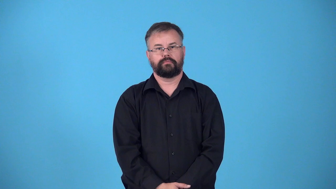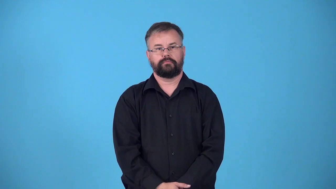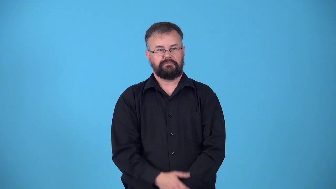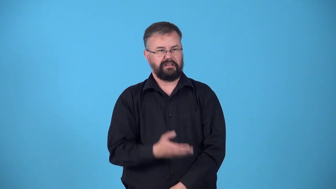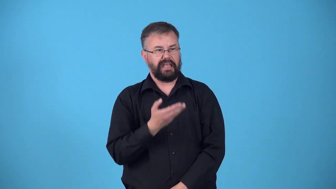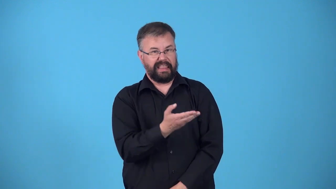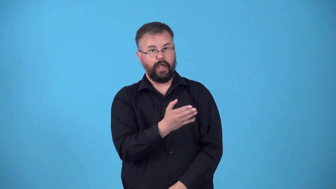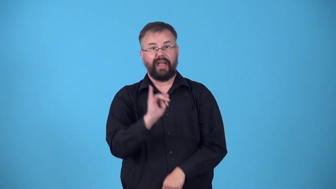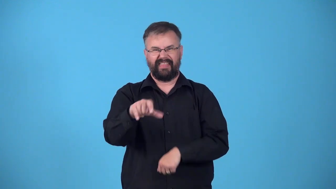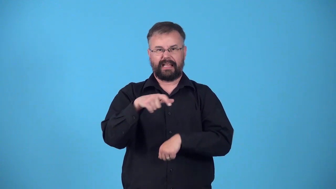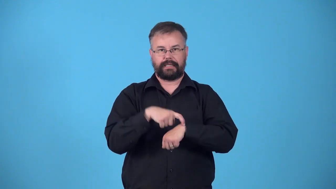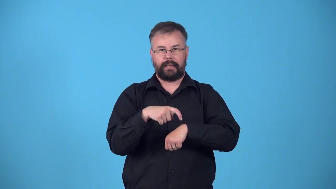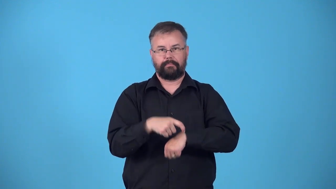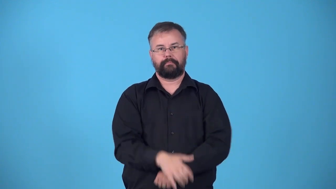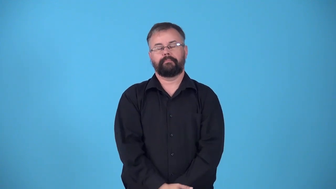prevail